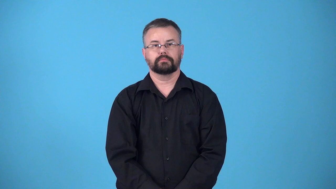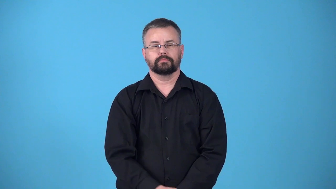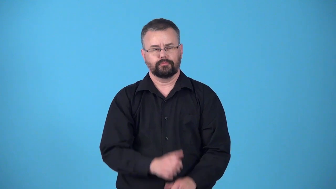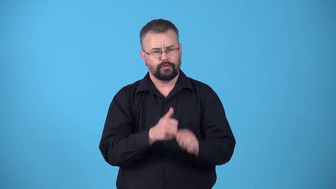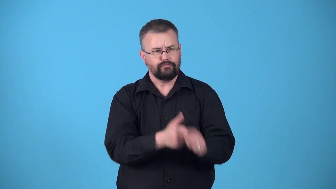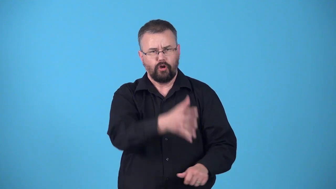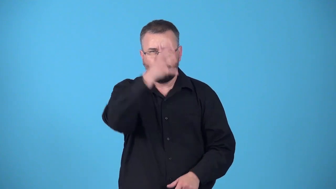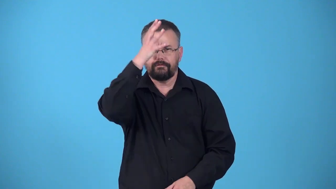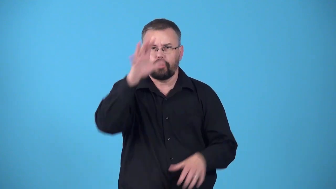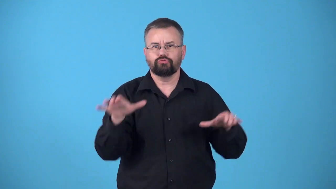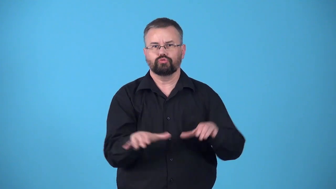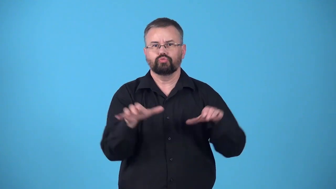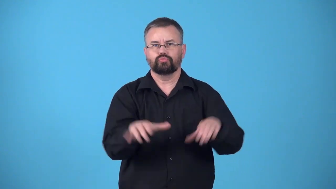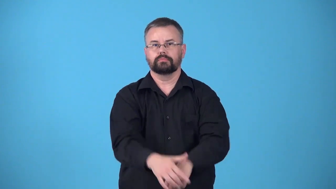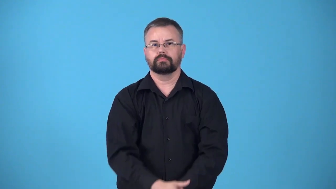following in his footsteps